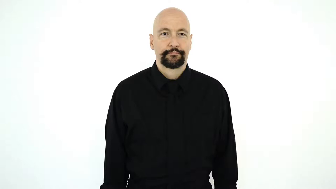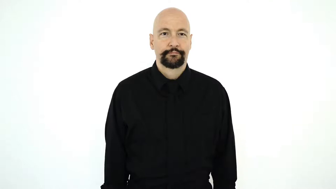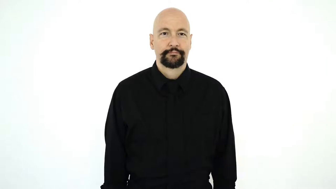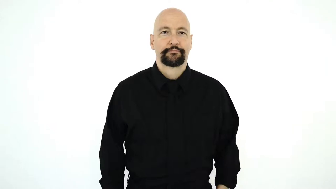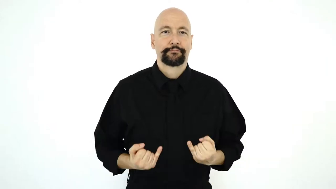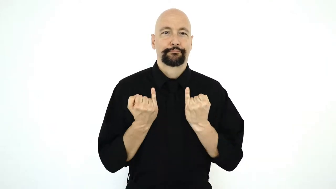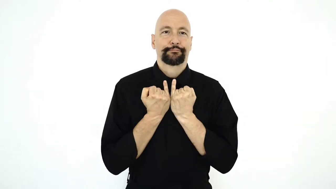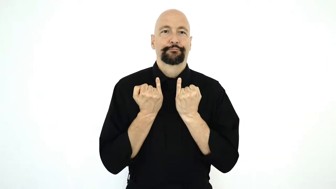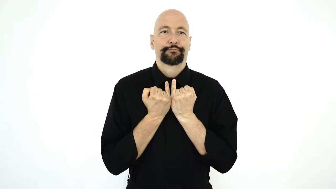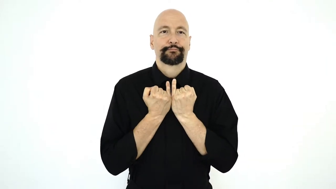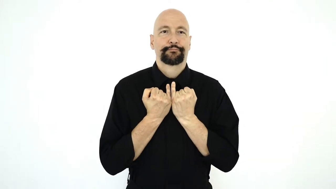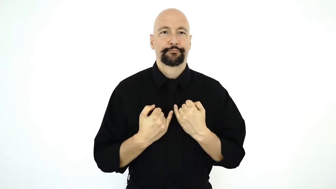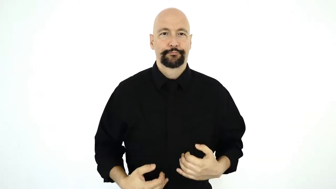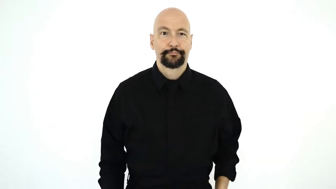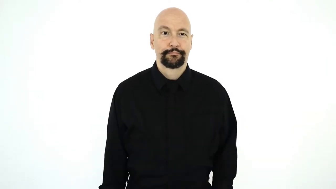HERMIT